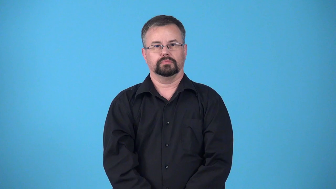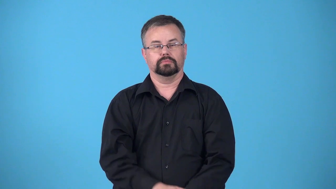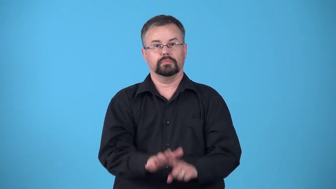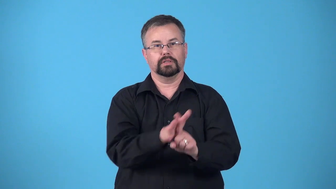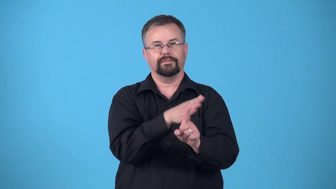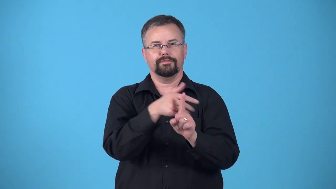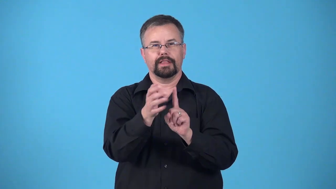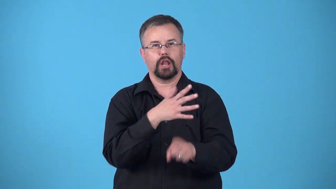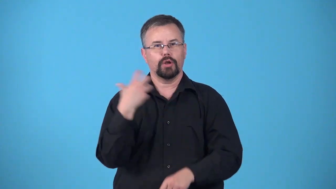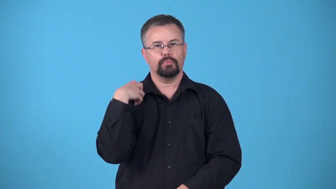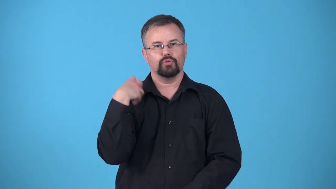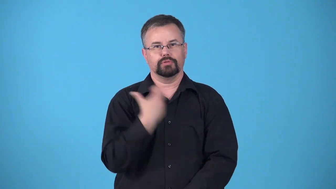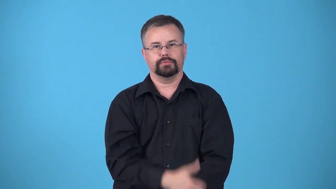suck up to